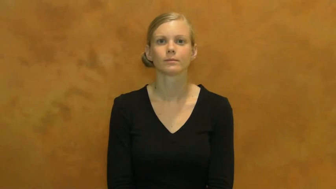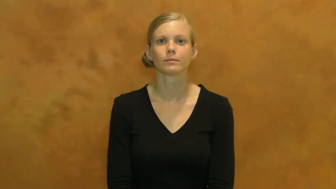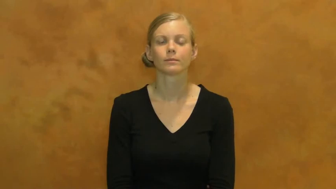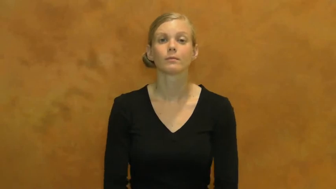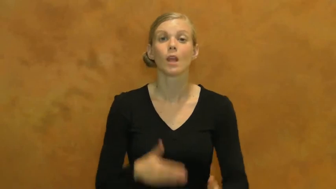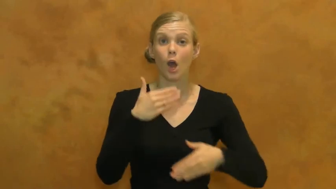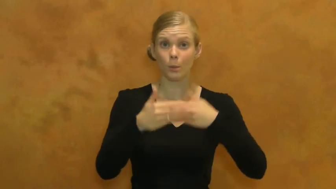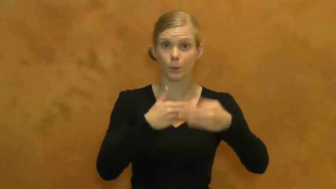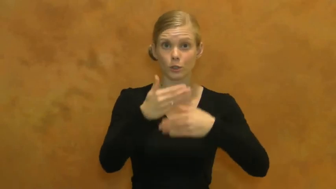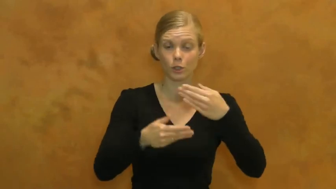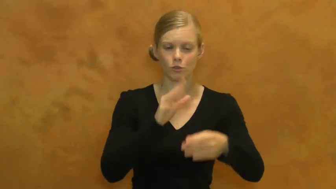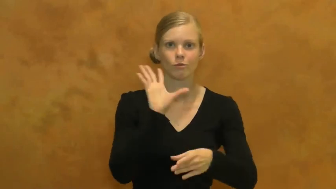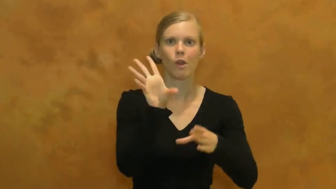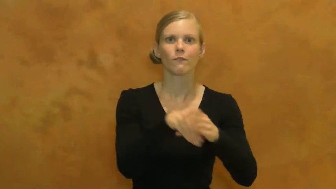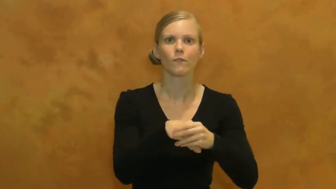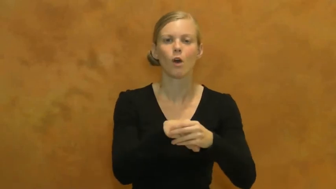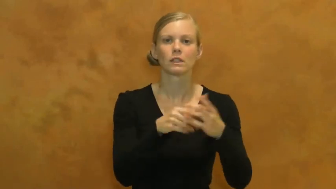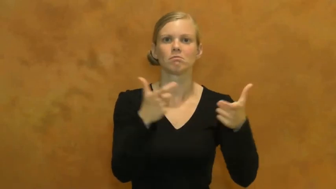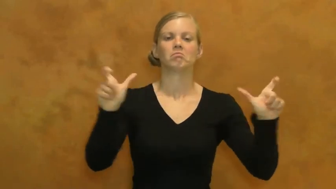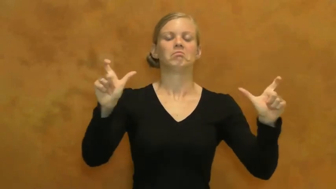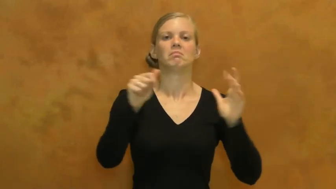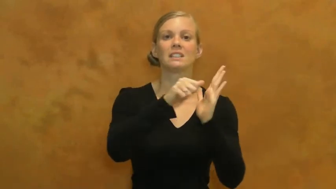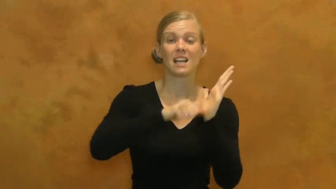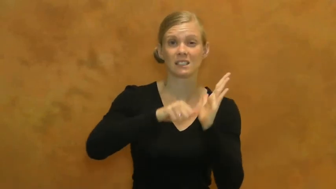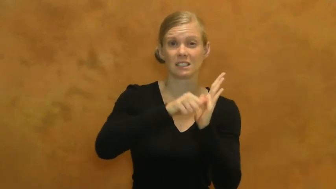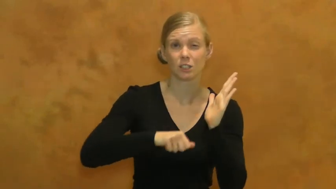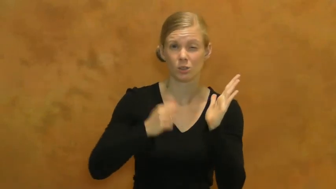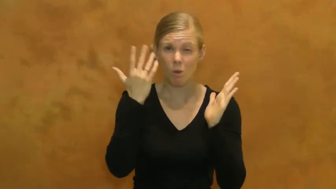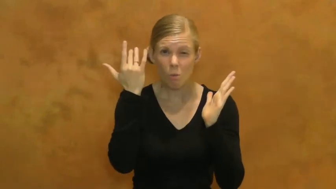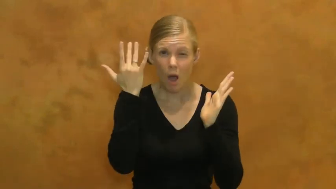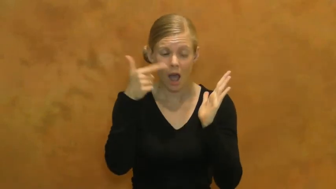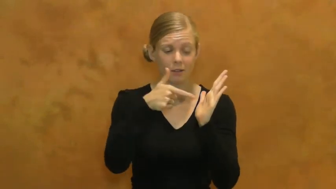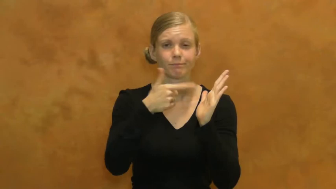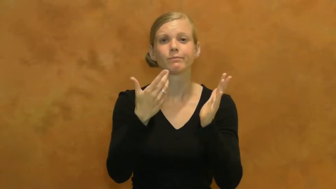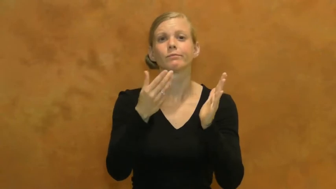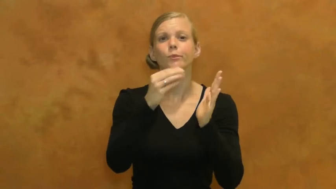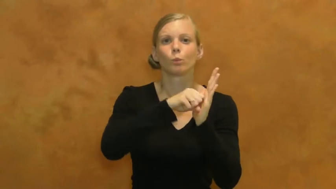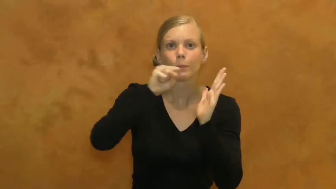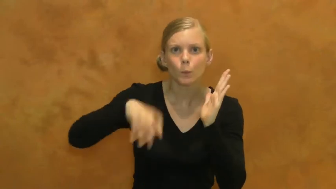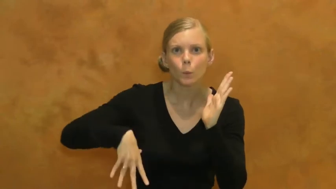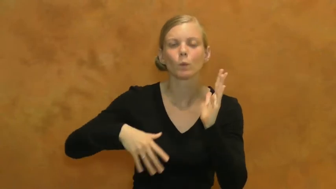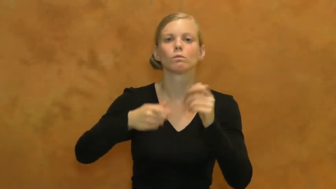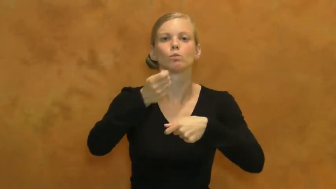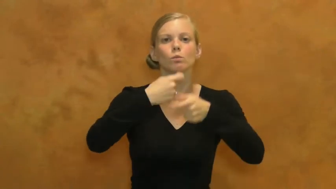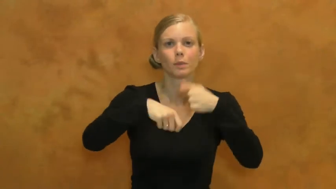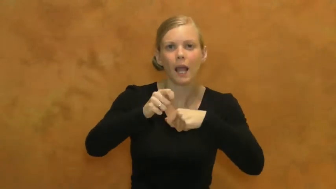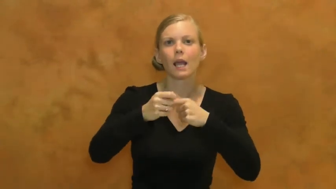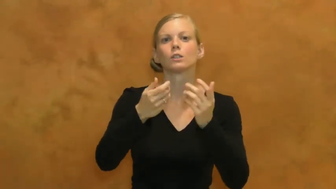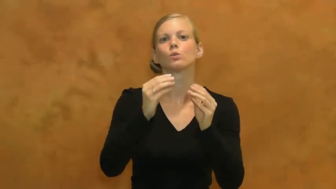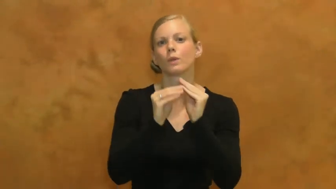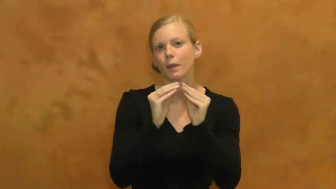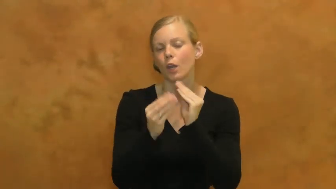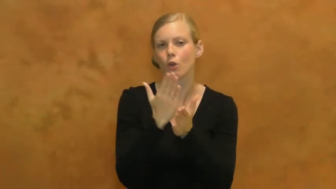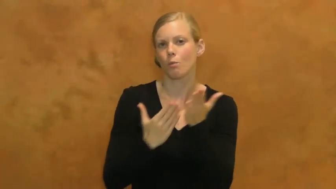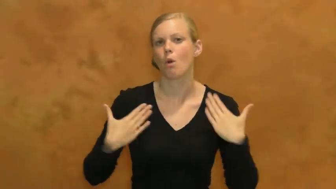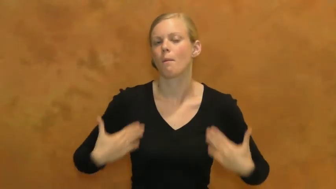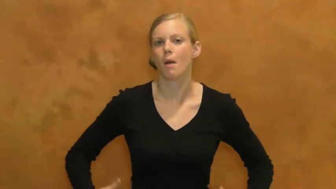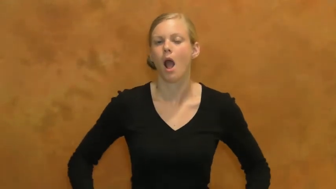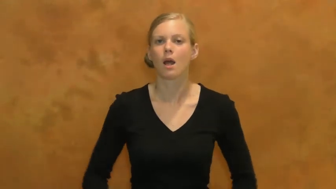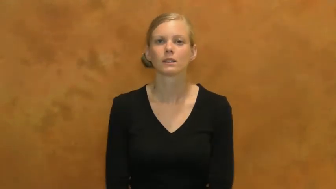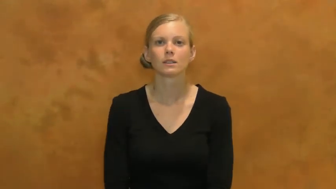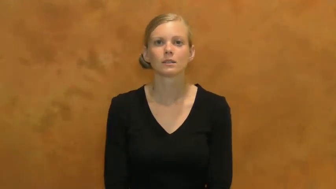surgery